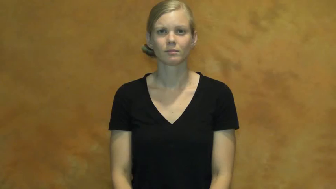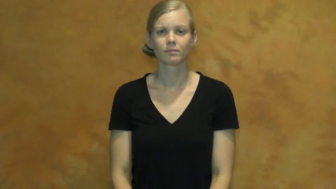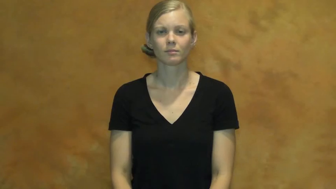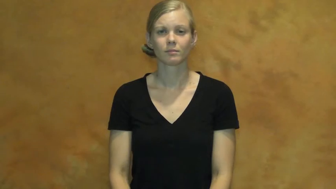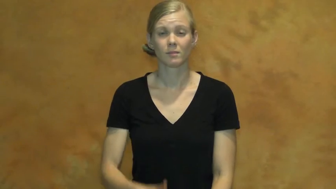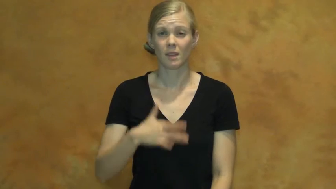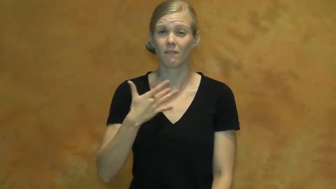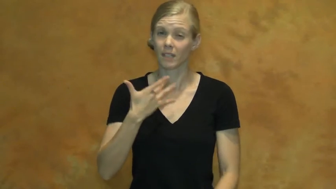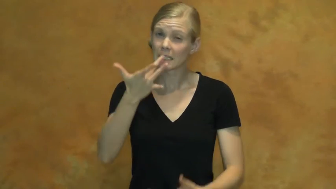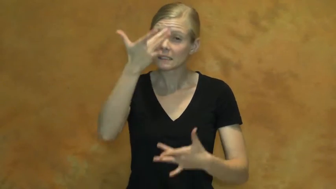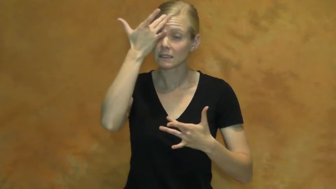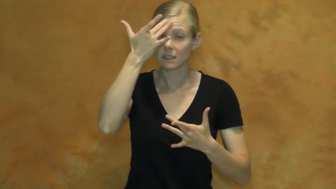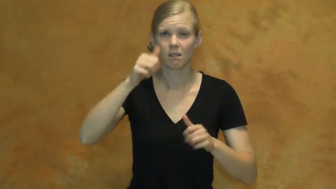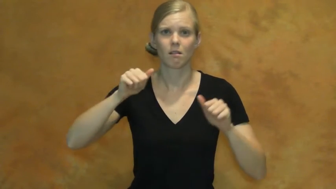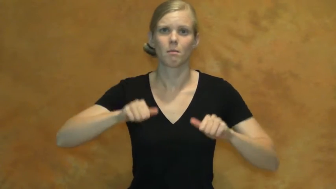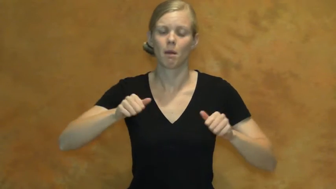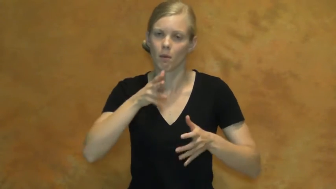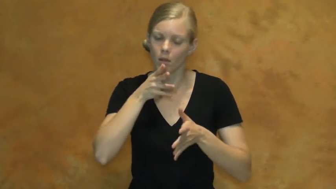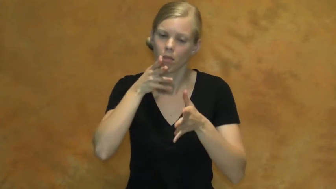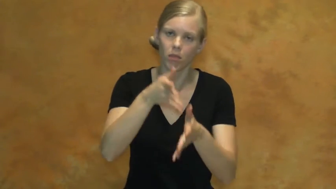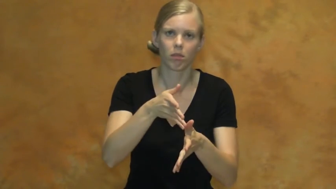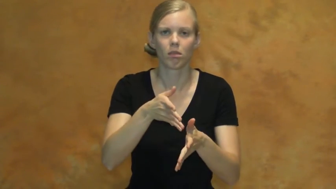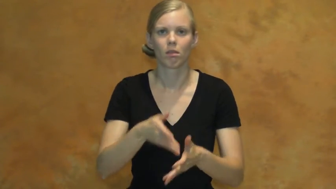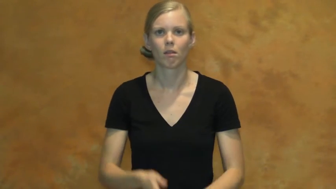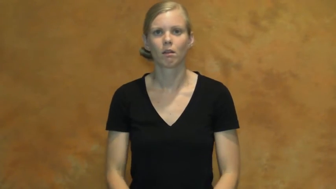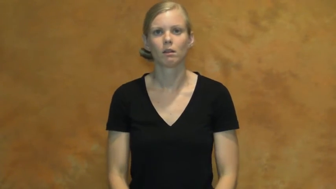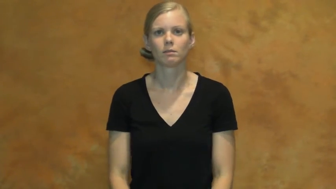nausea